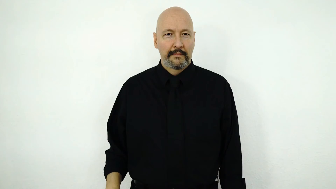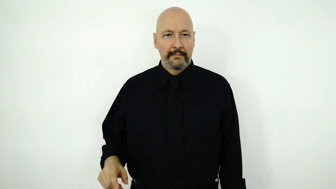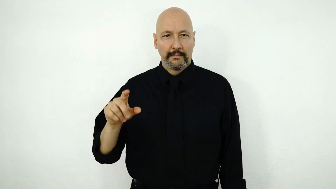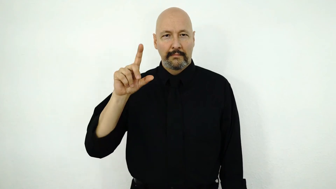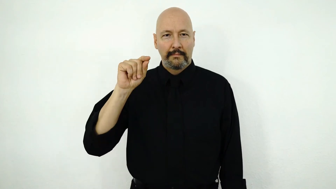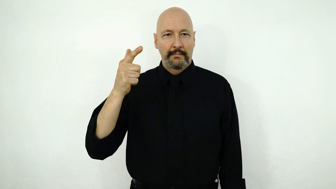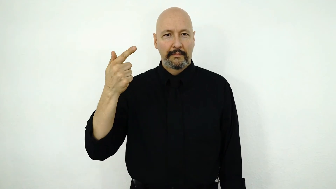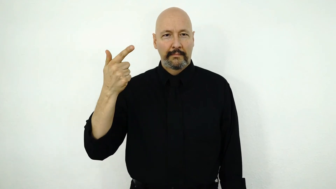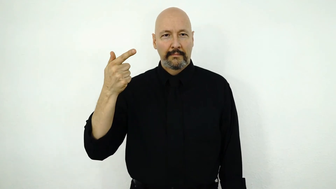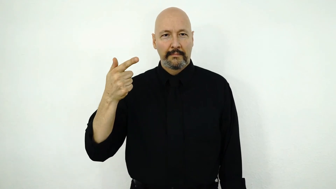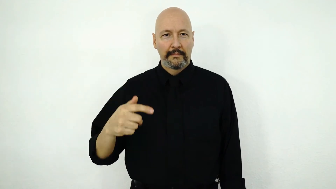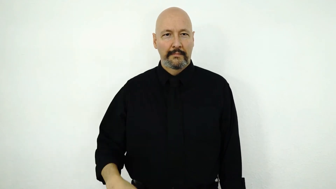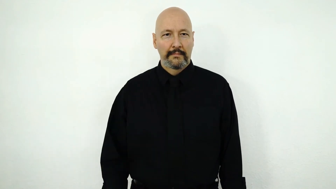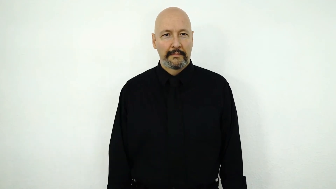2021-[20-21-version]